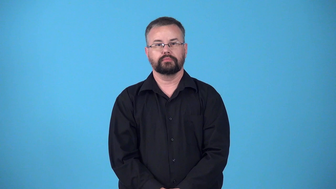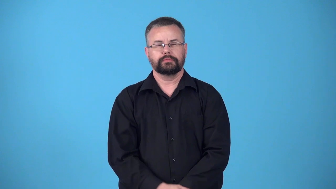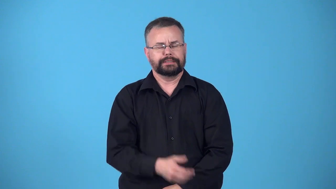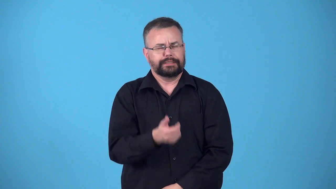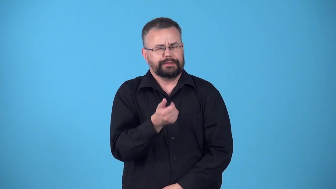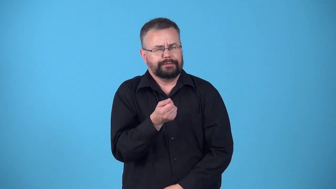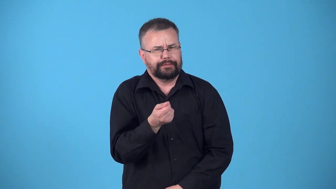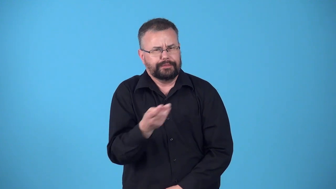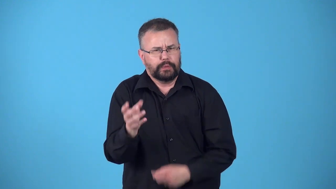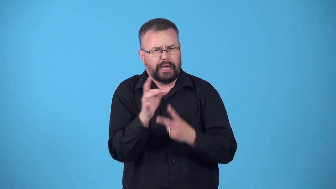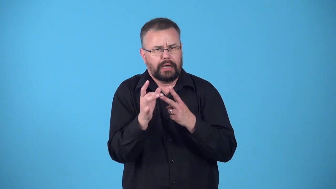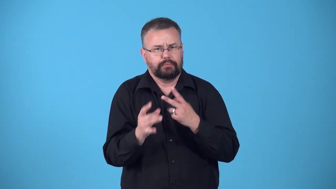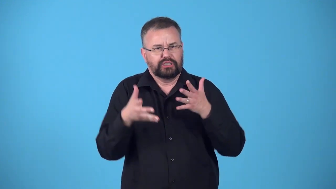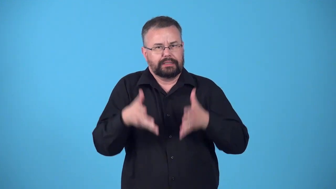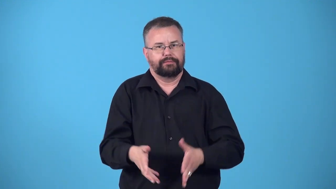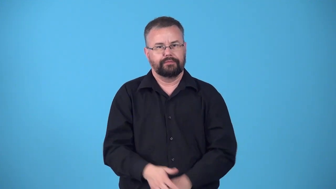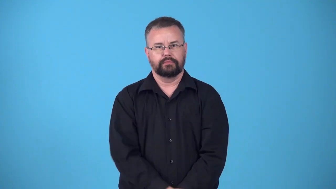grasping at straws